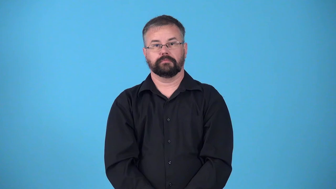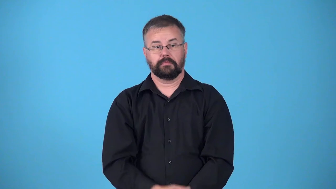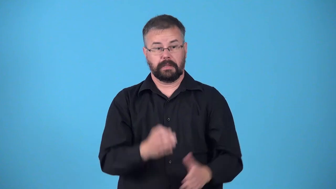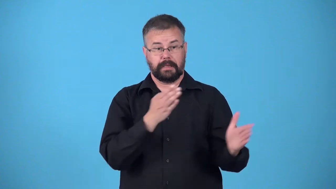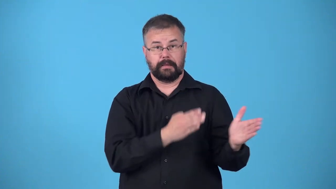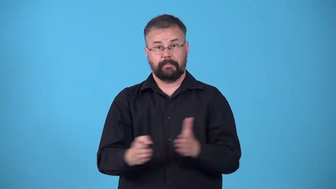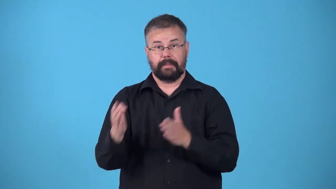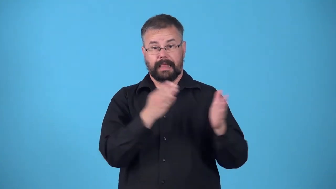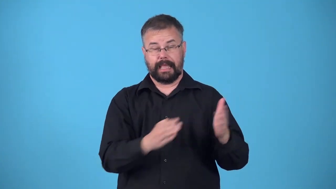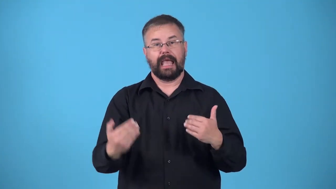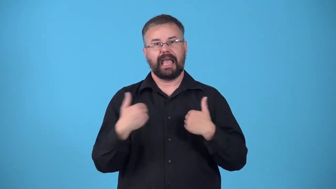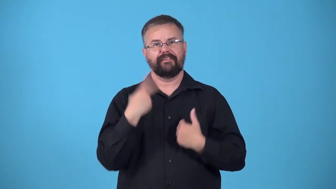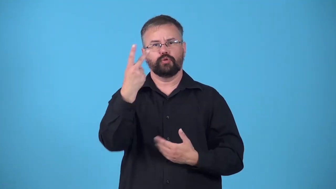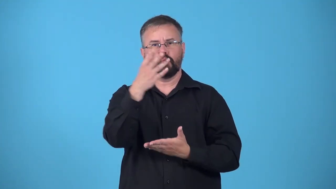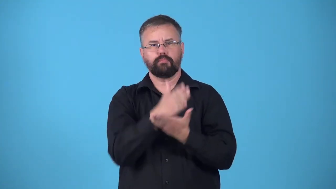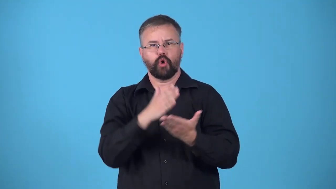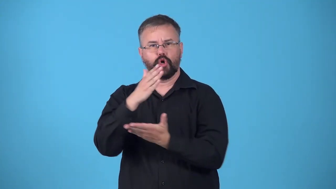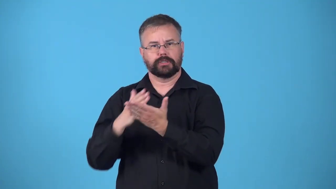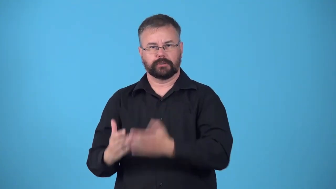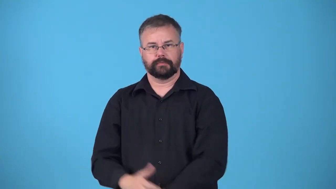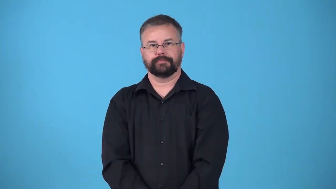double barreled